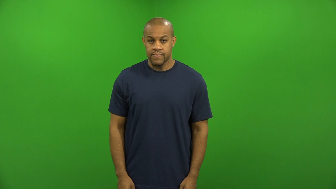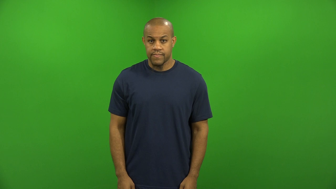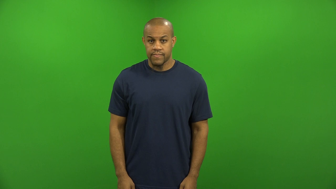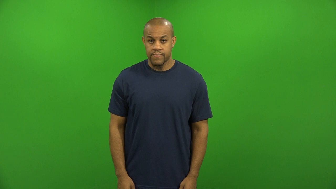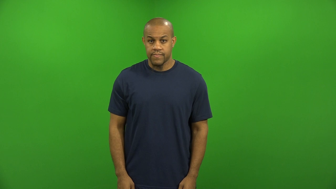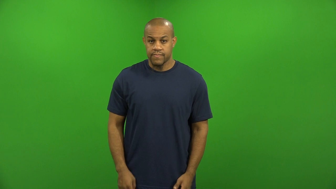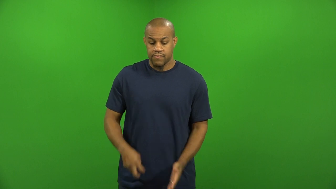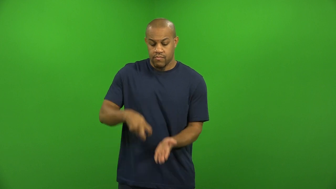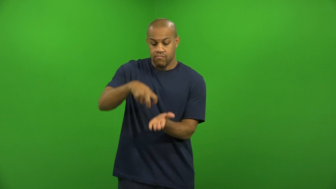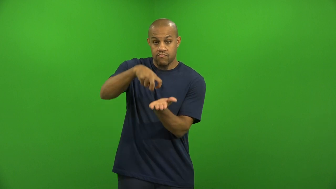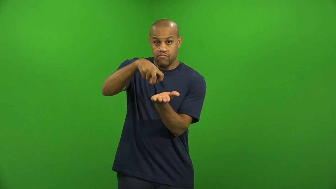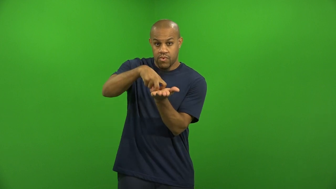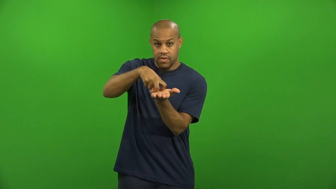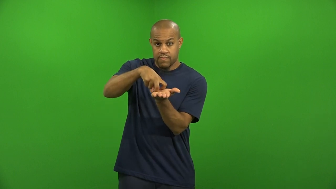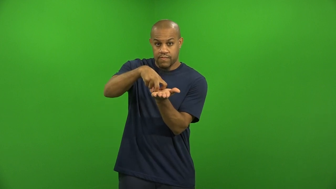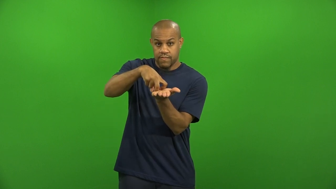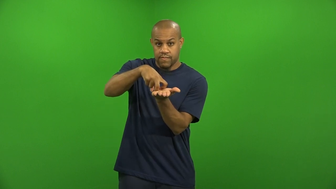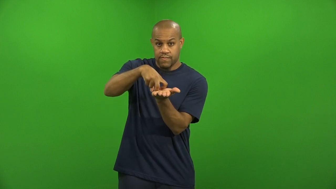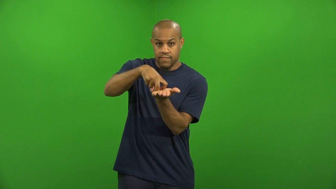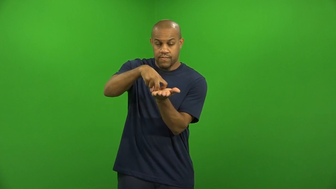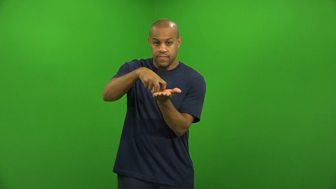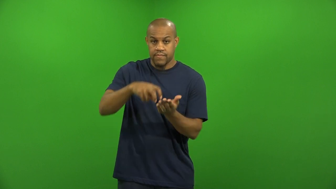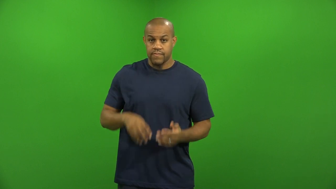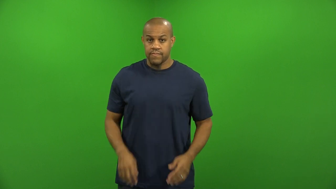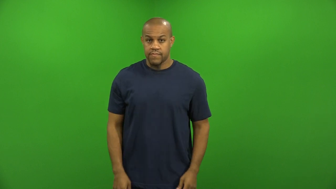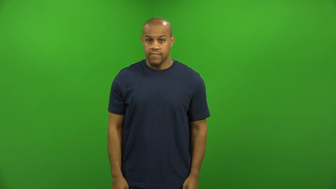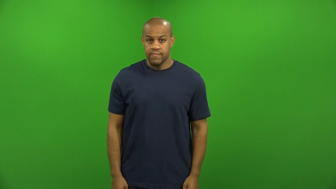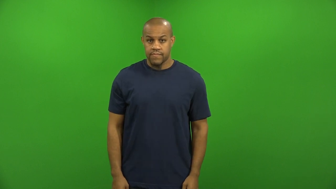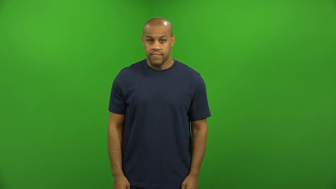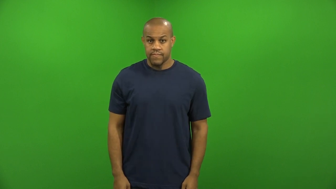Ready